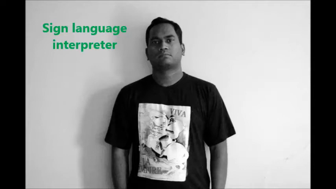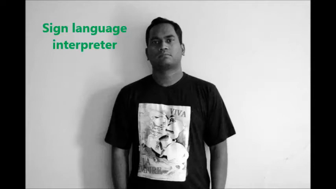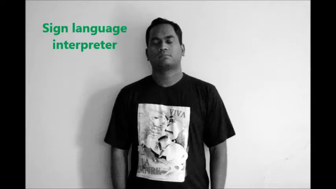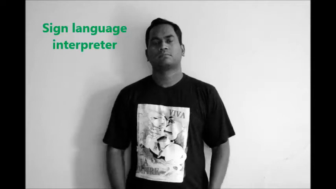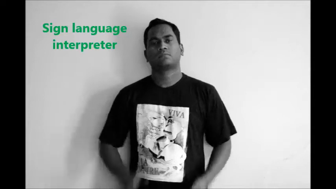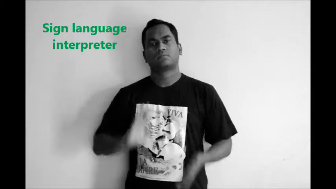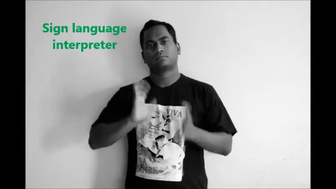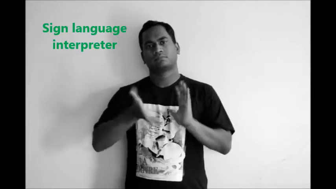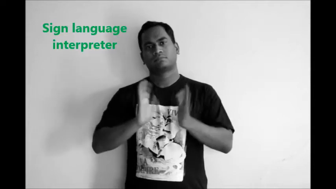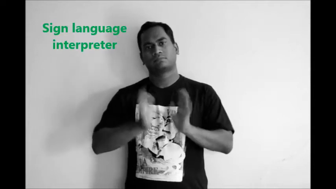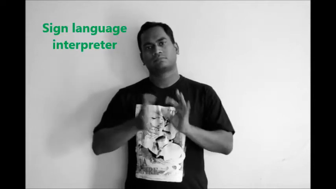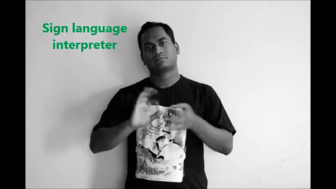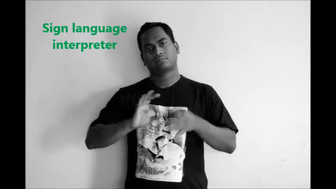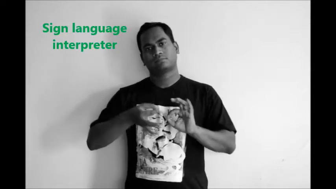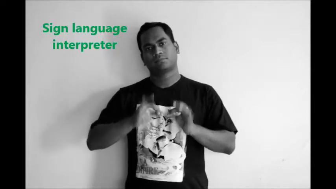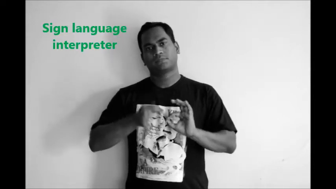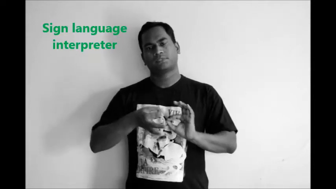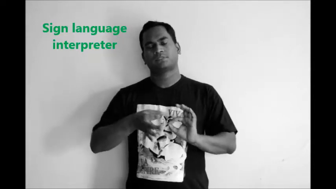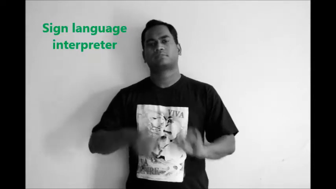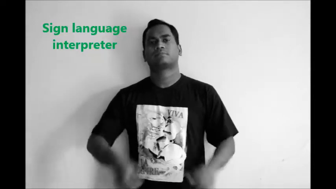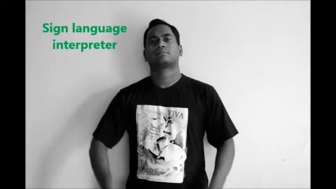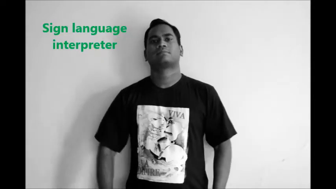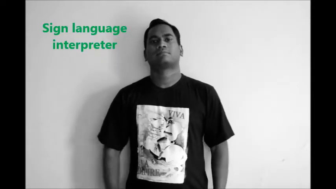Sign language interpreter